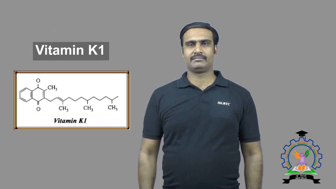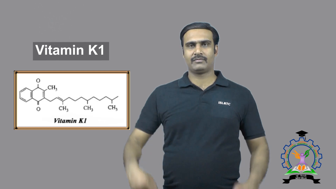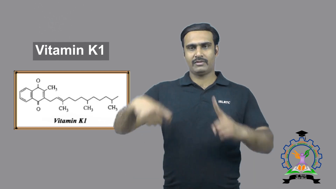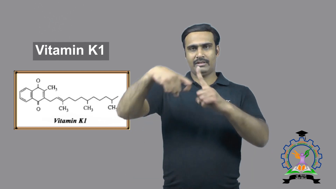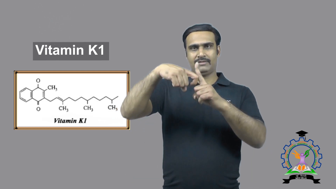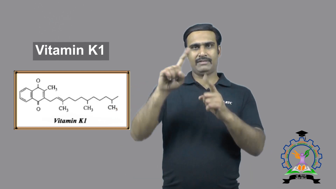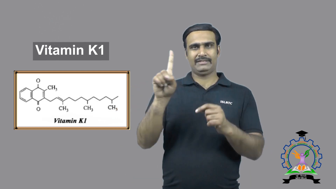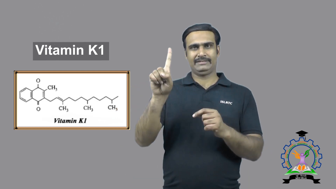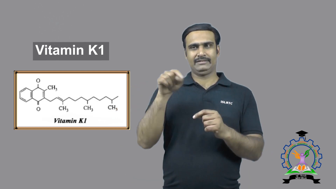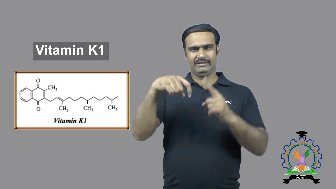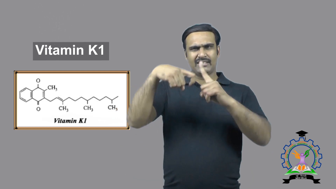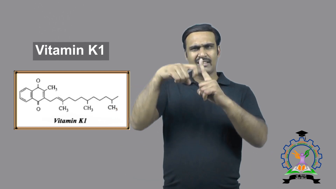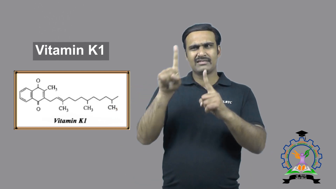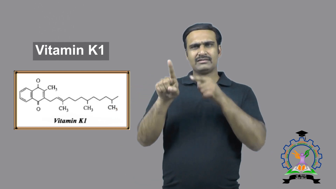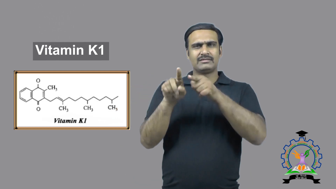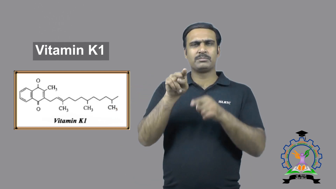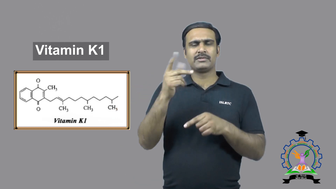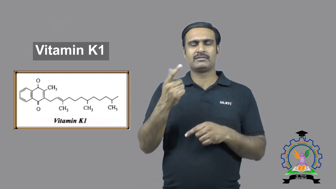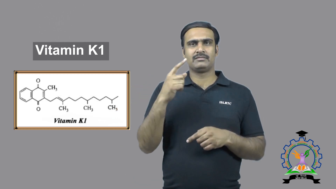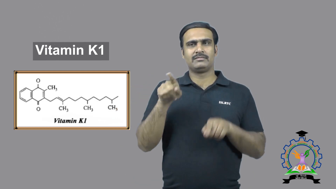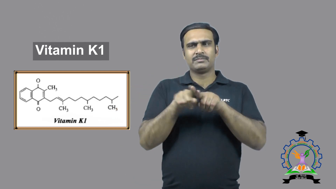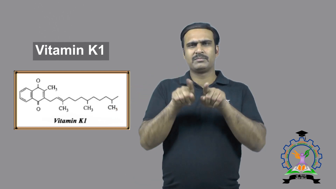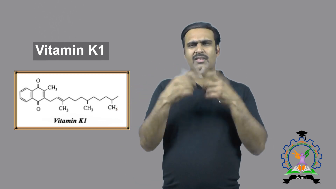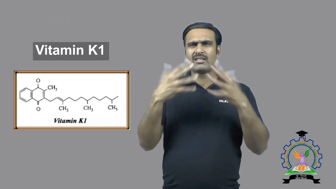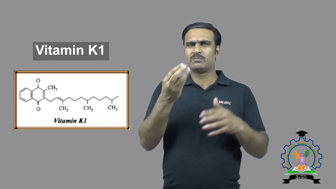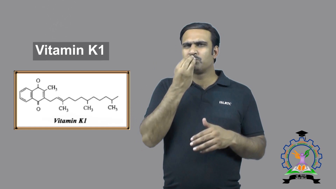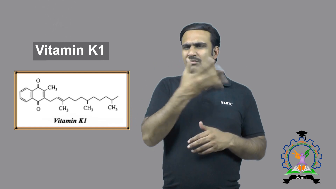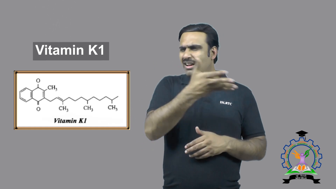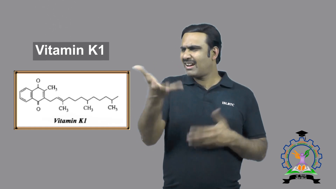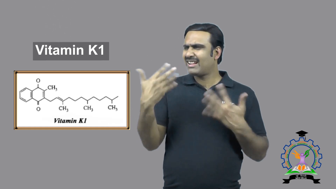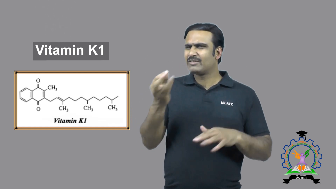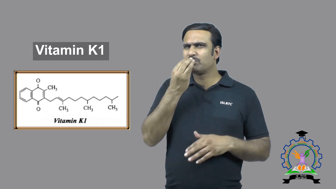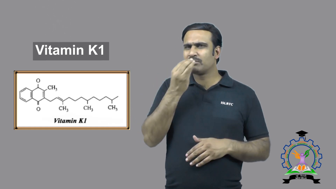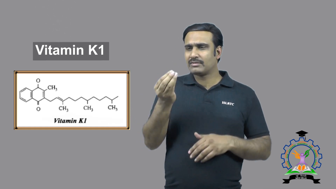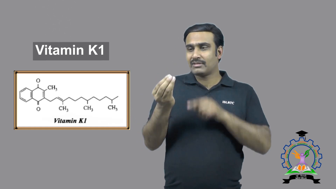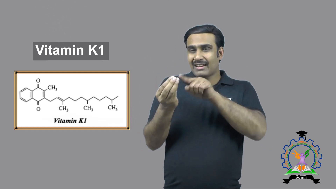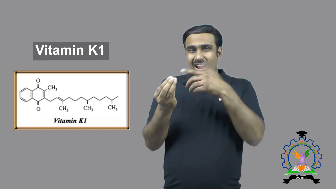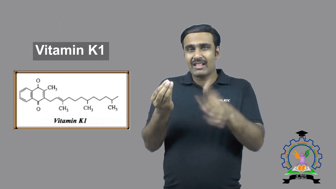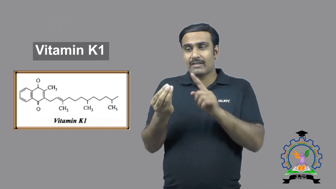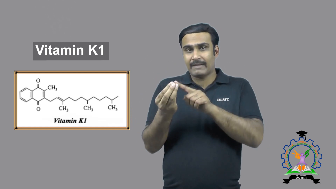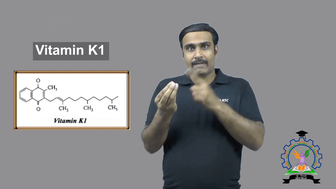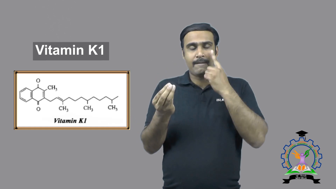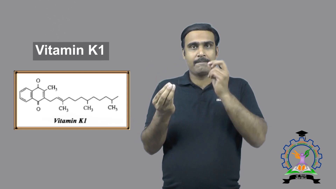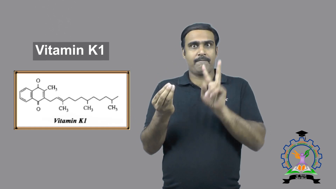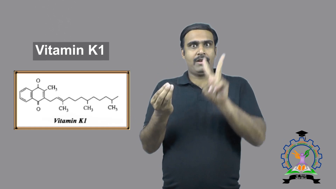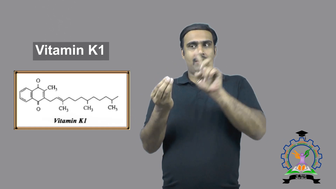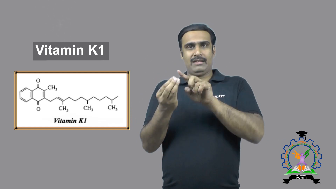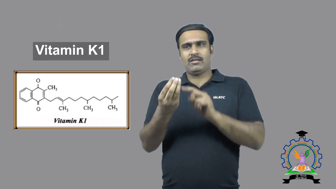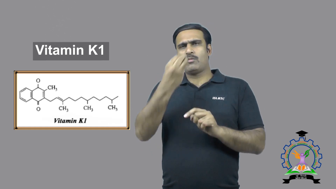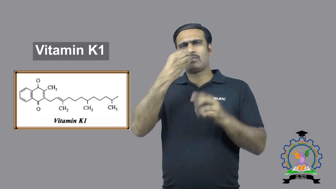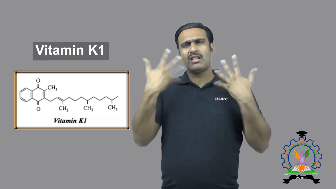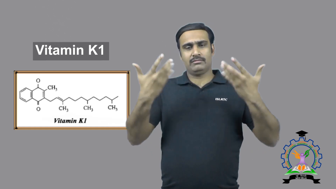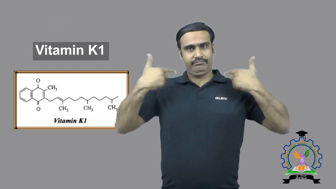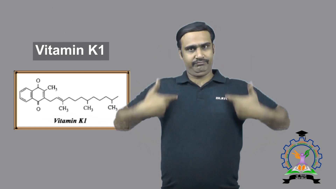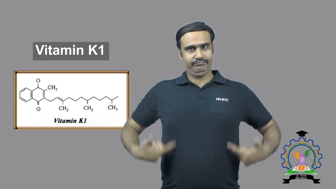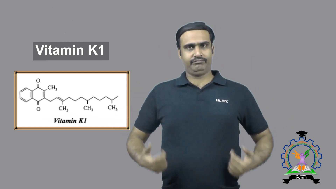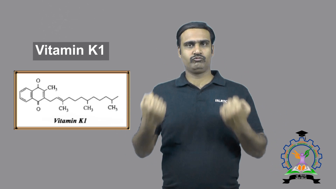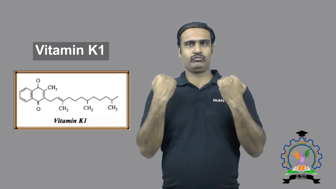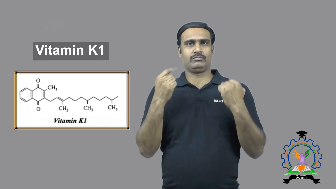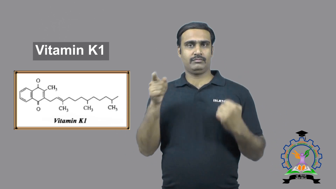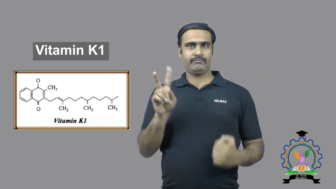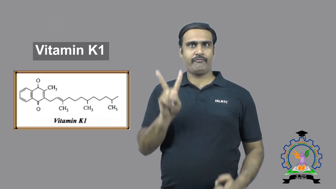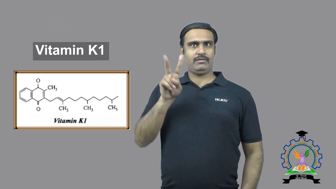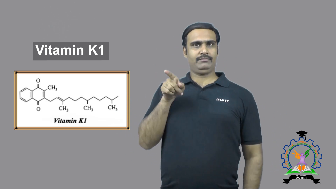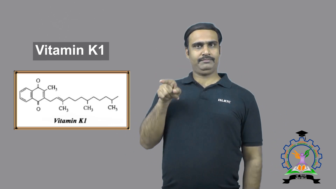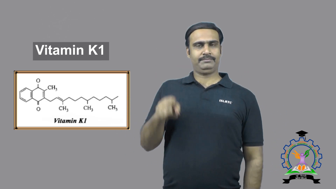Vitamin K1